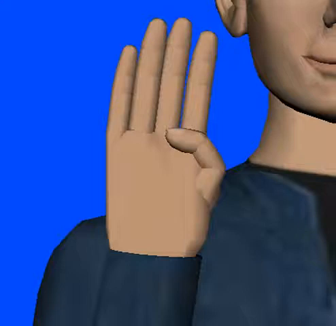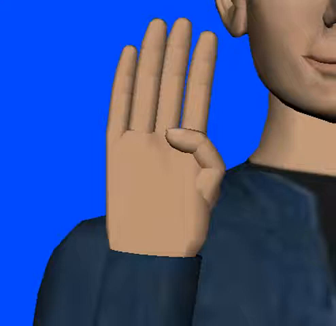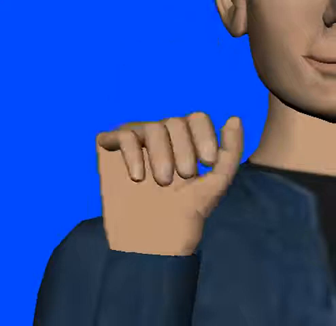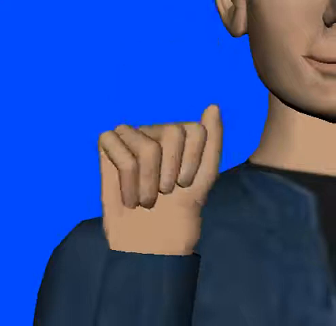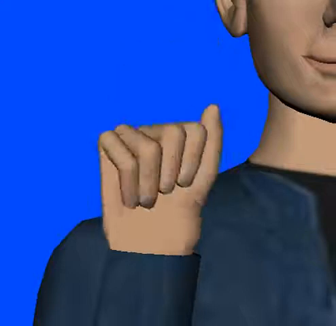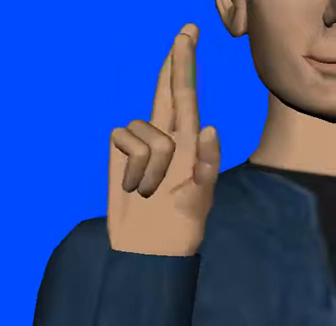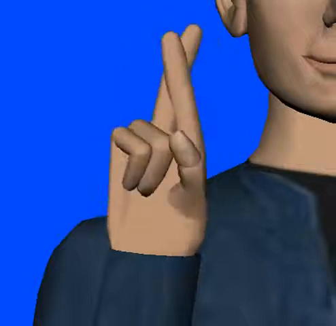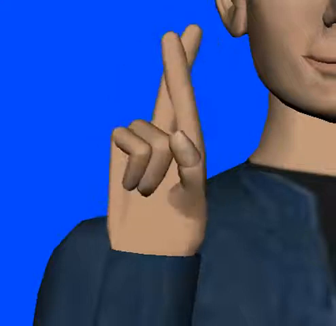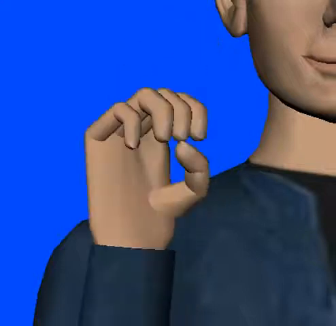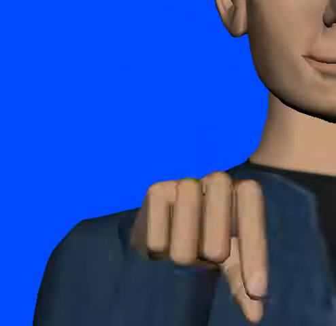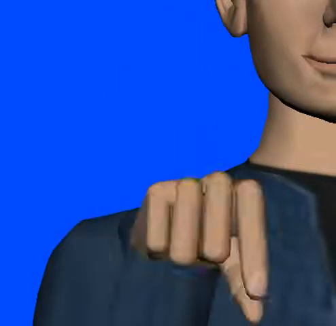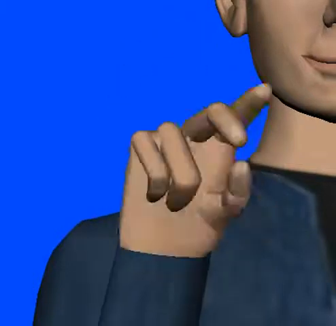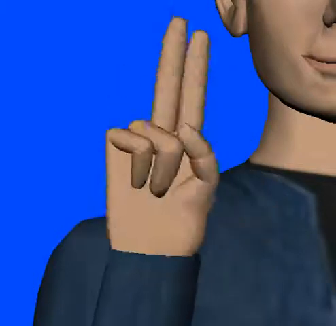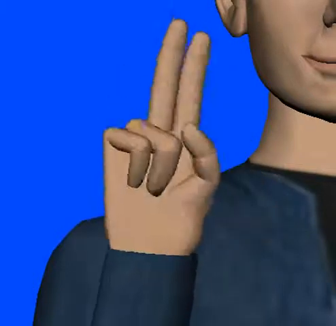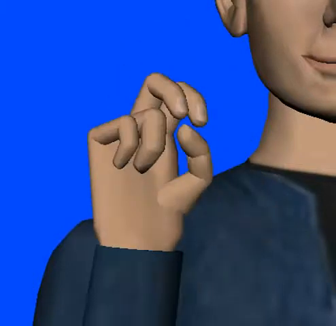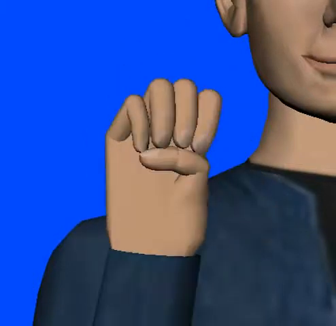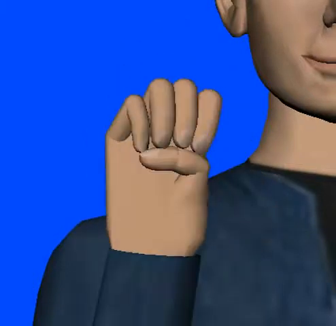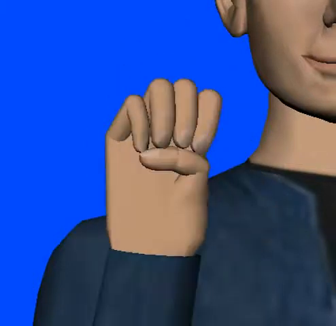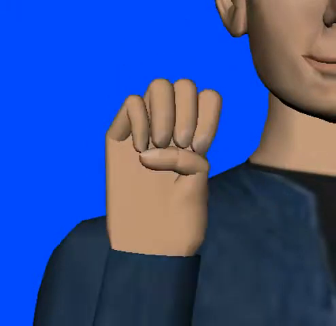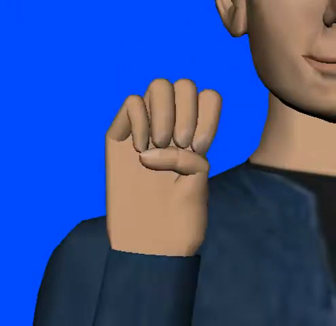barque